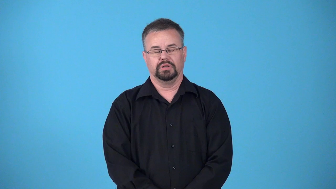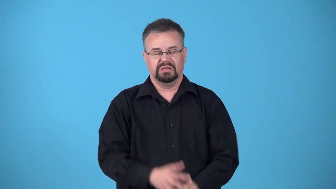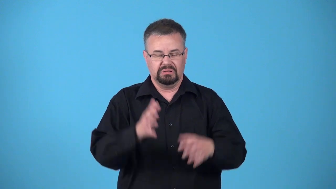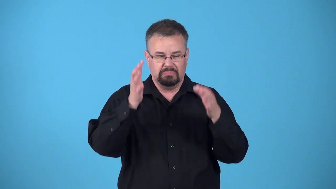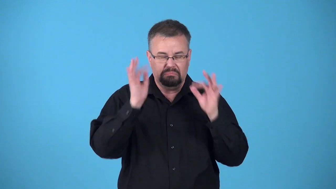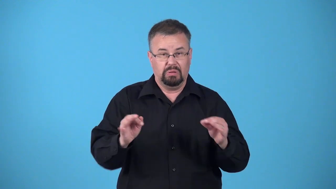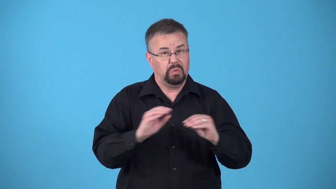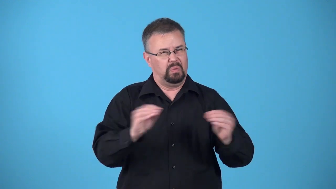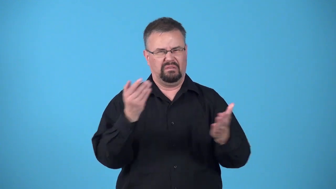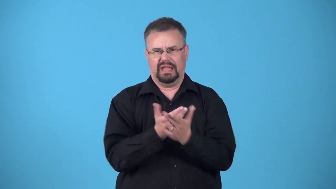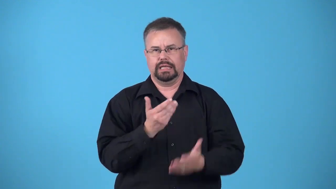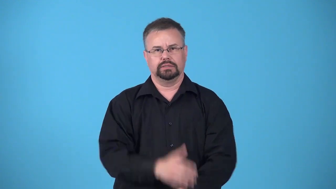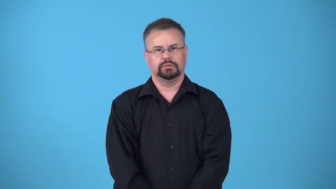jump to a conclusion